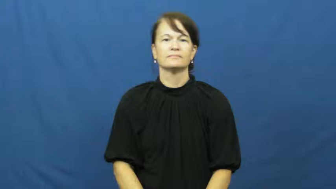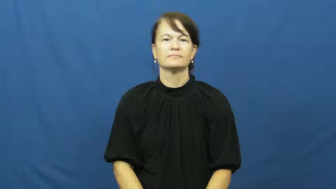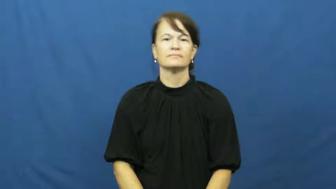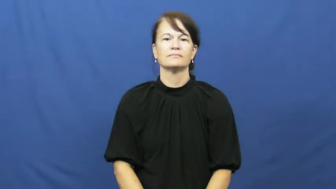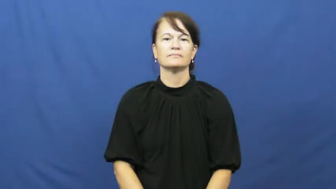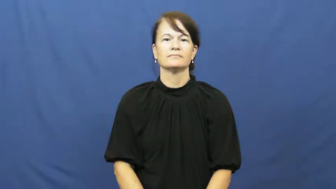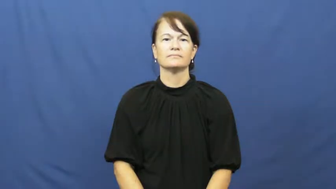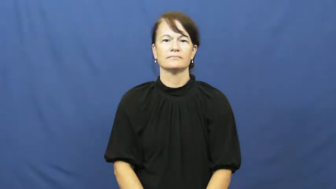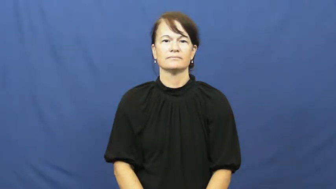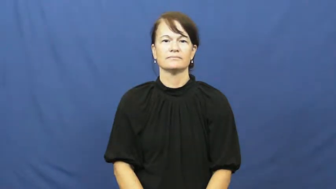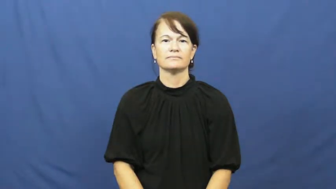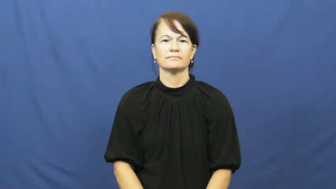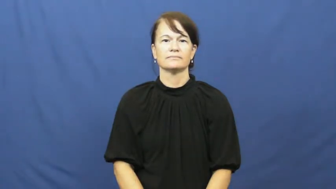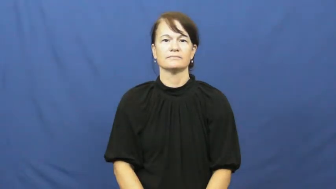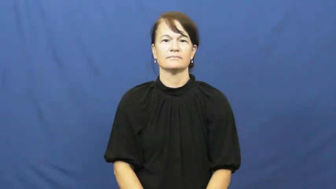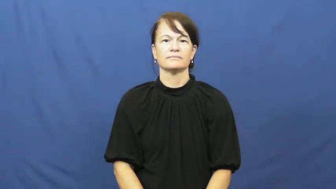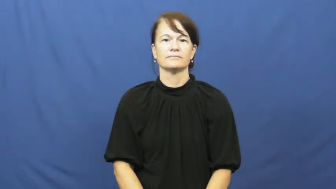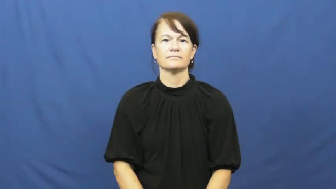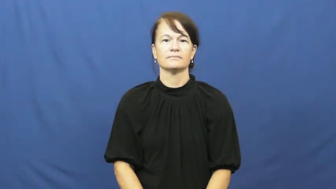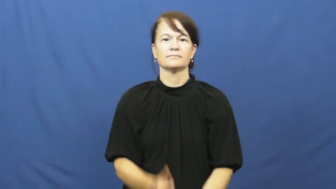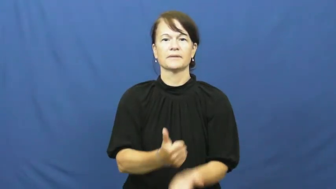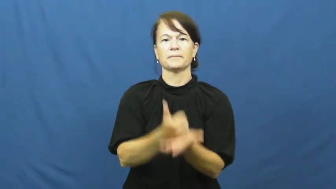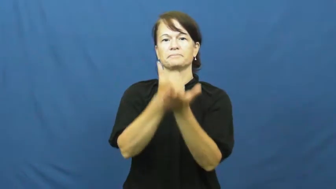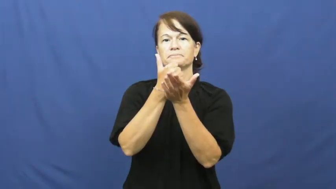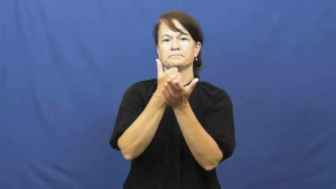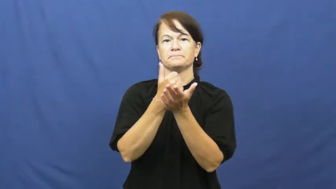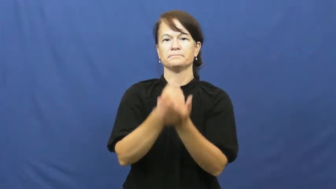help